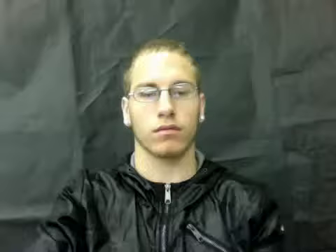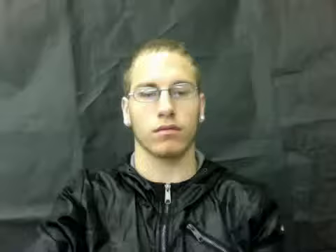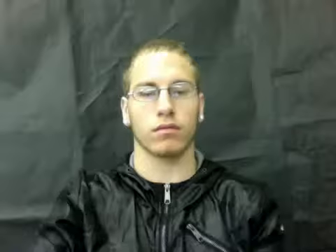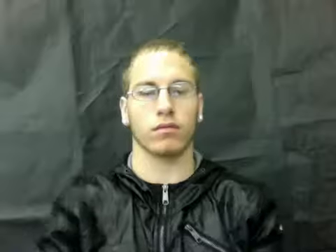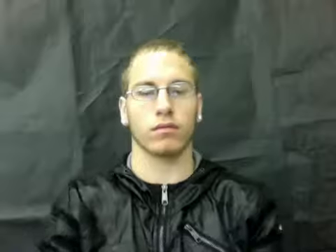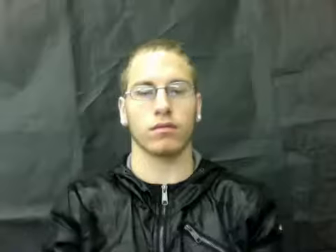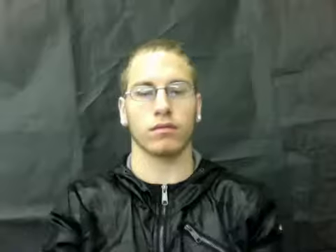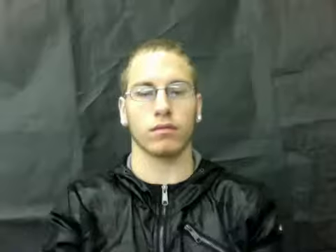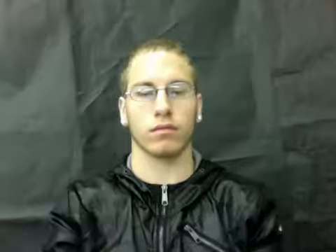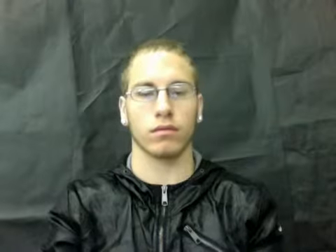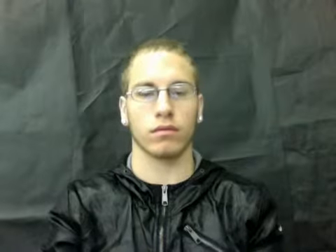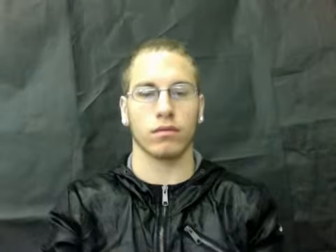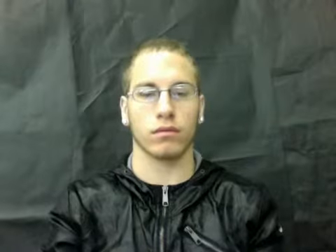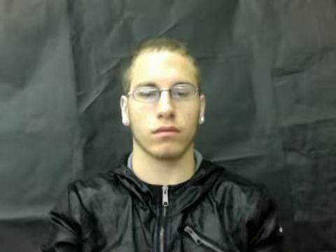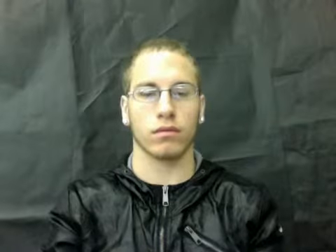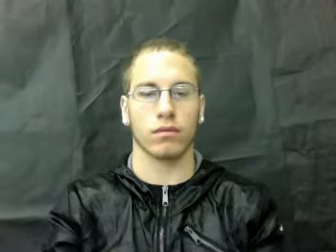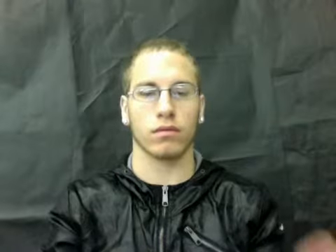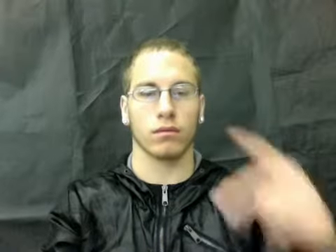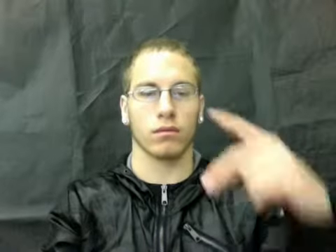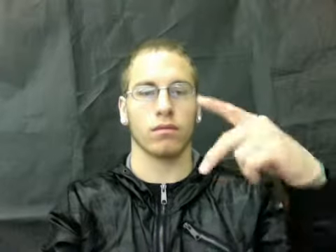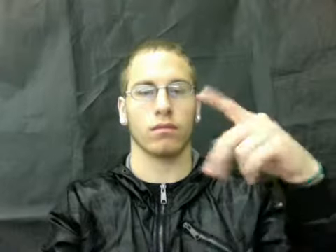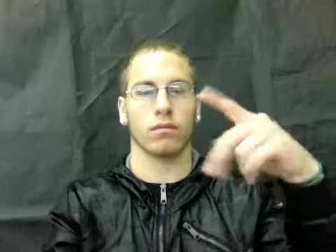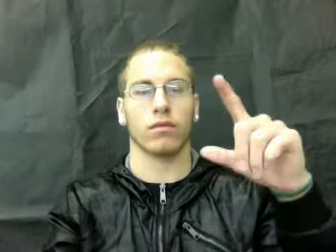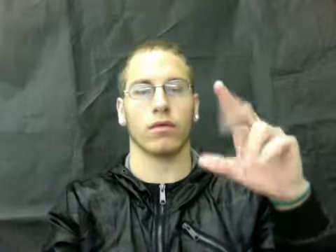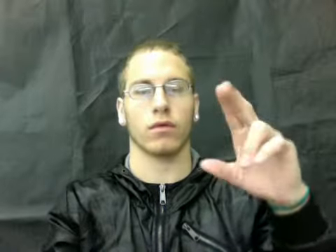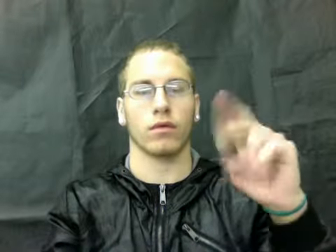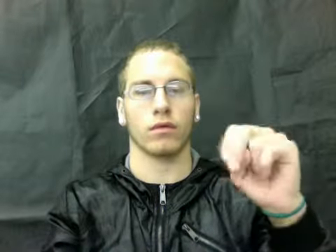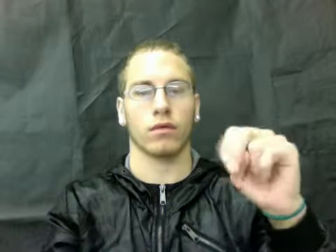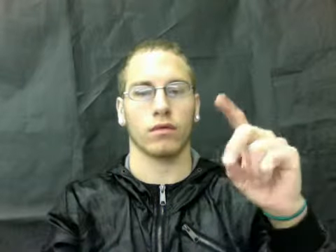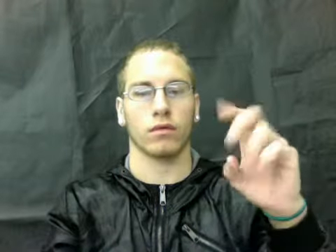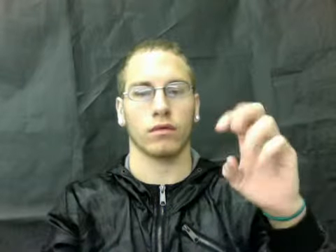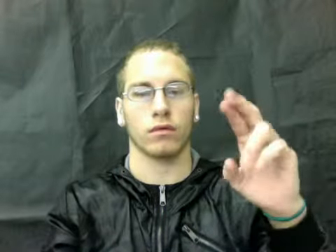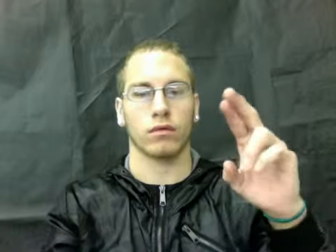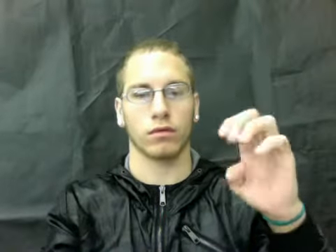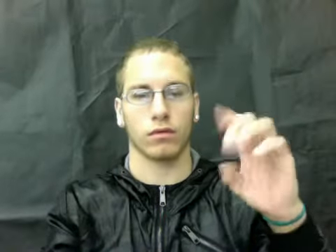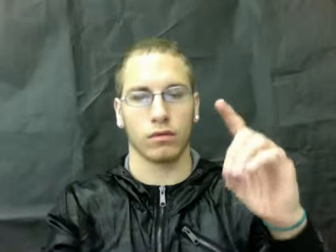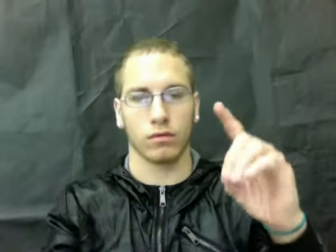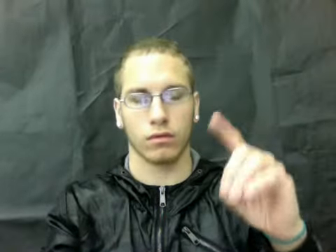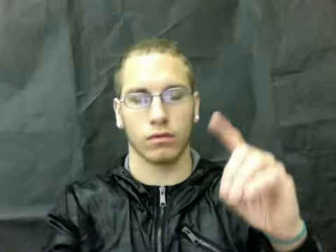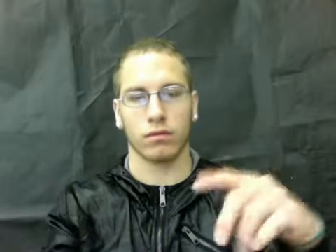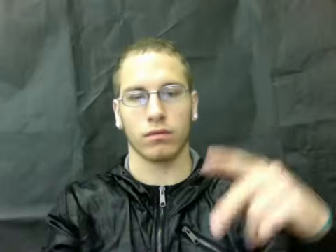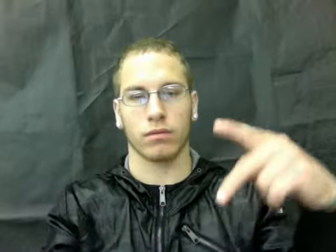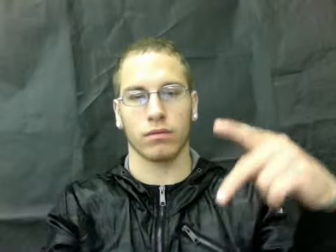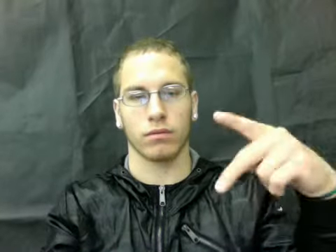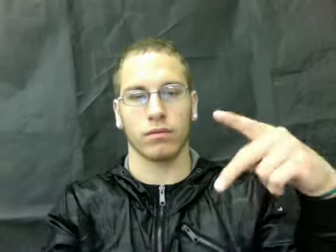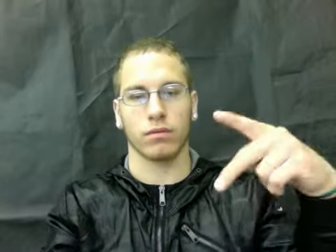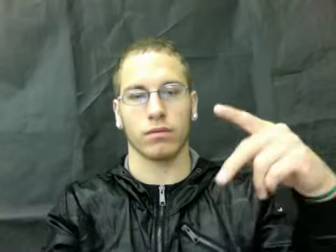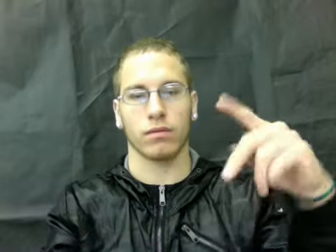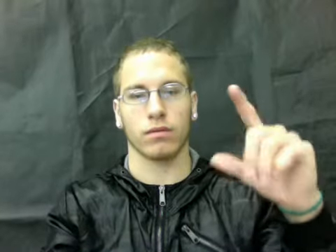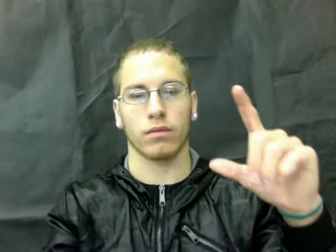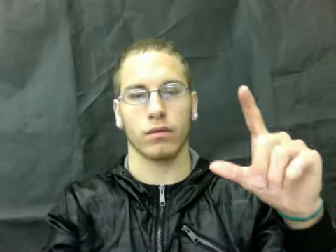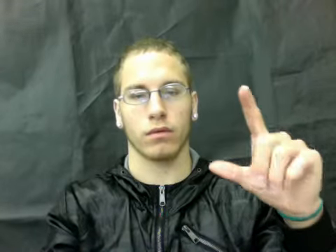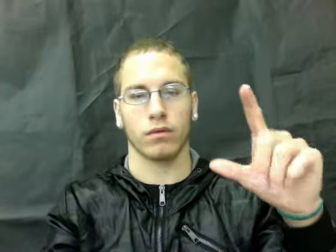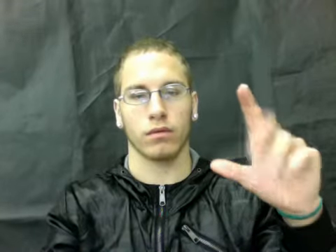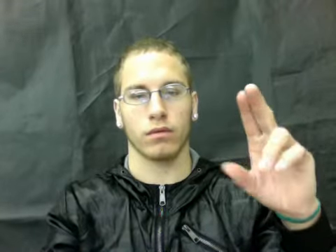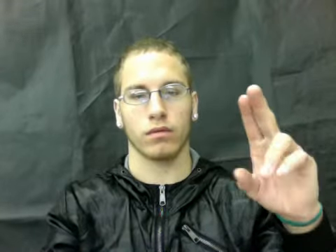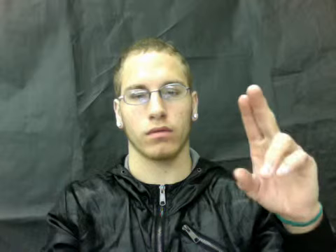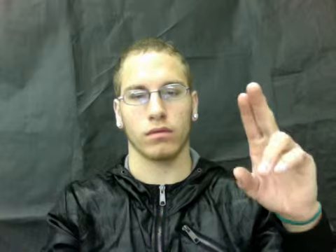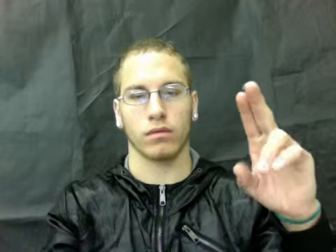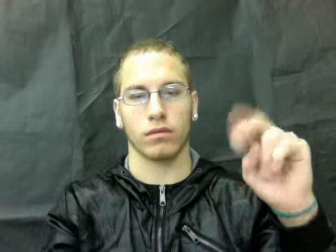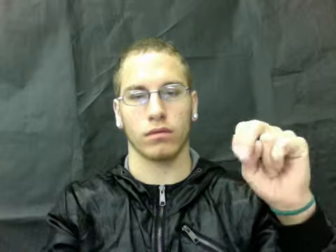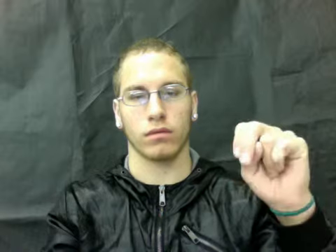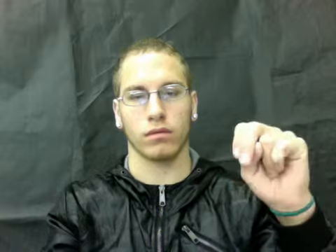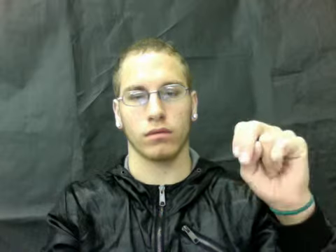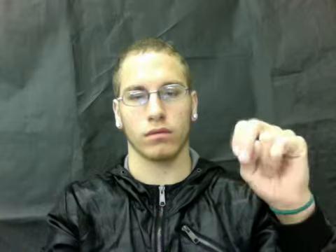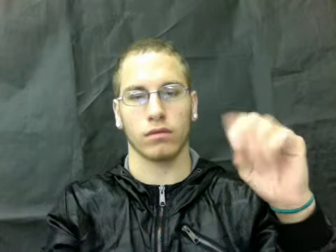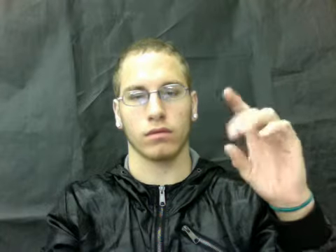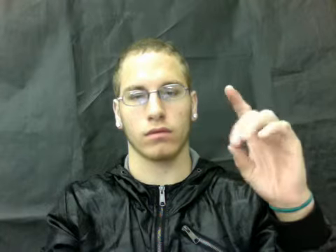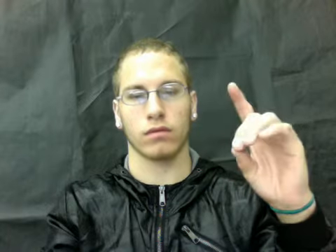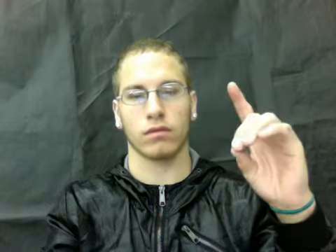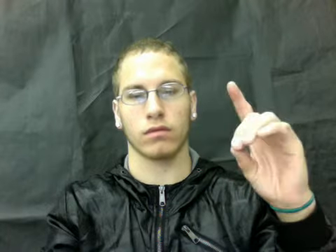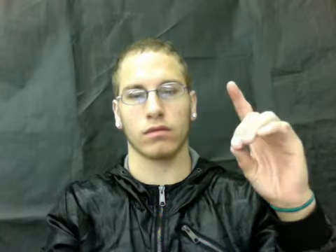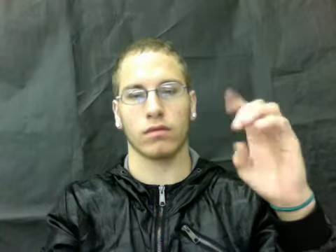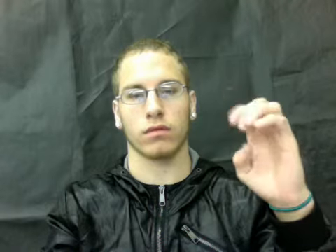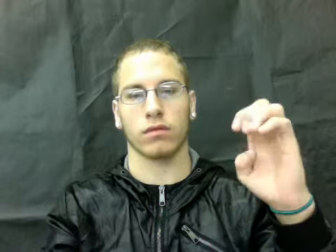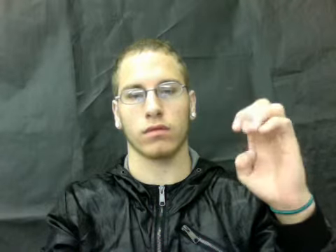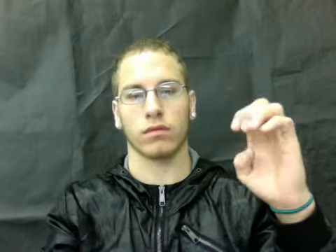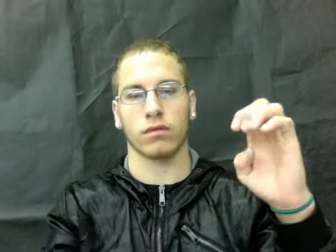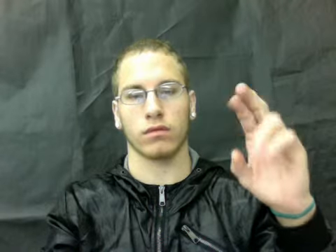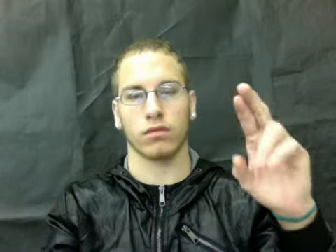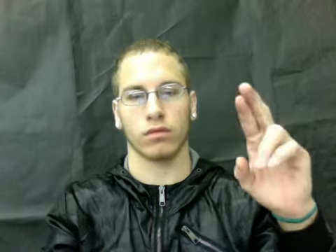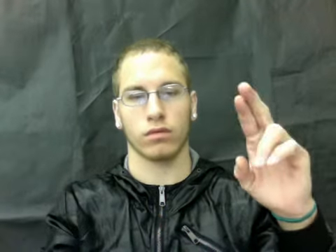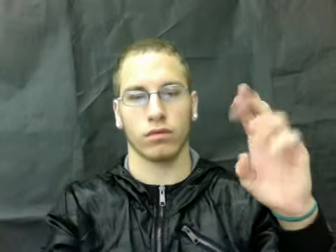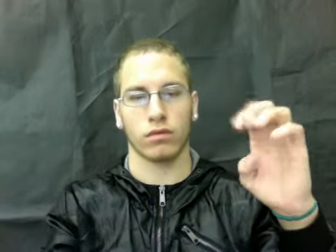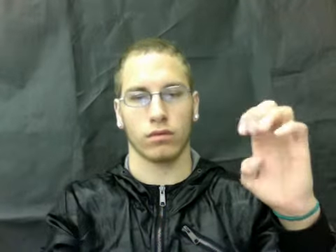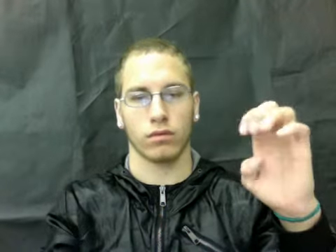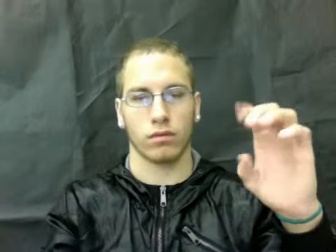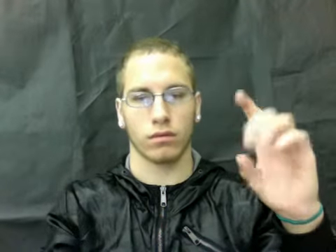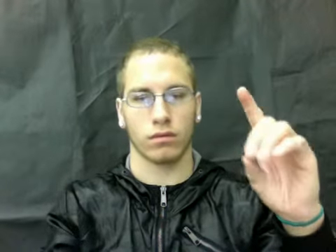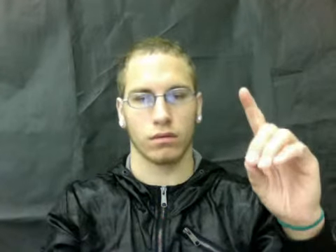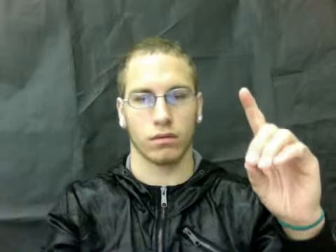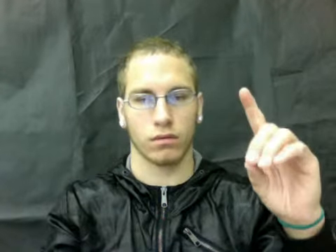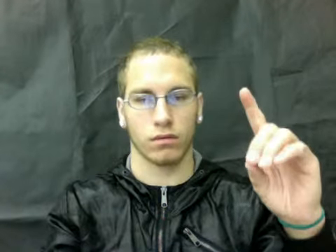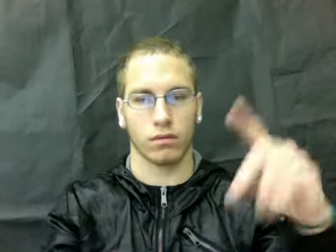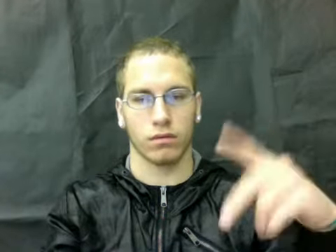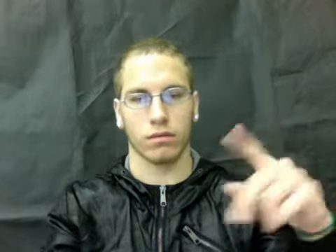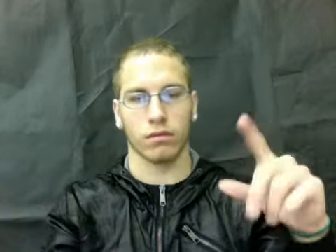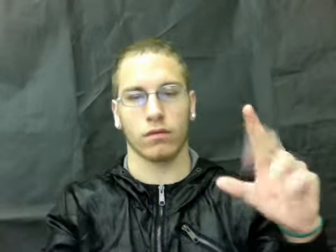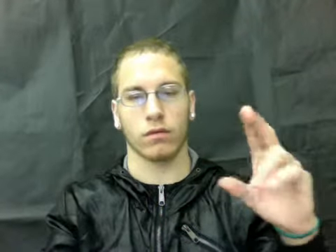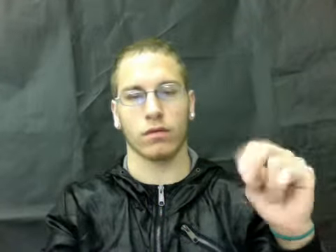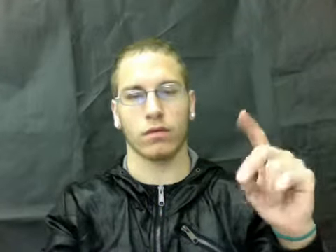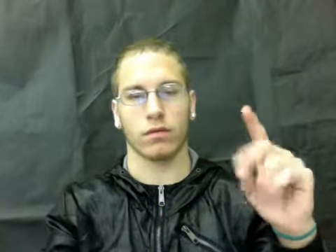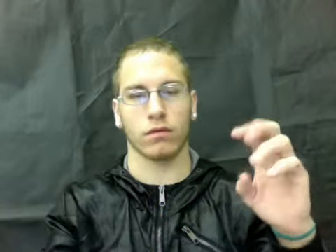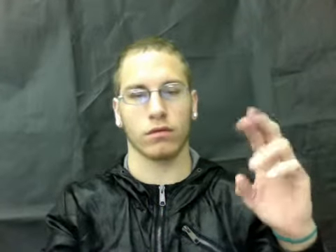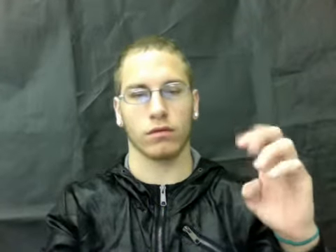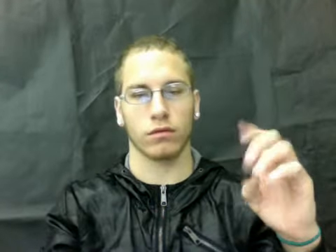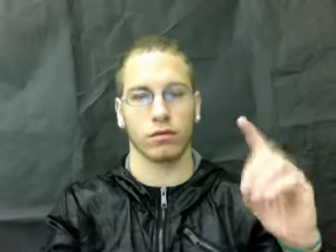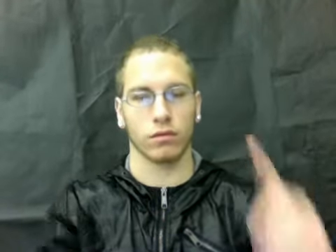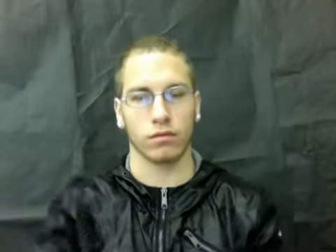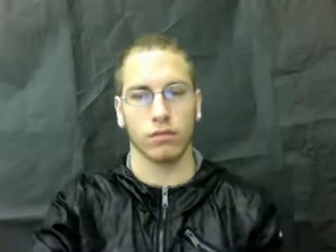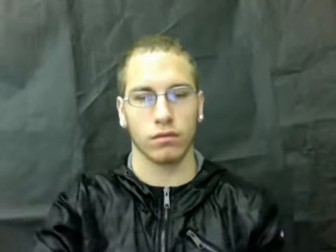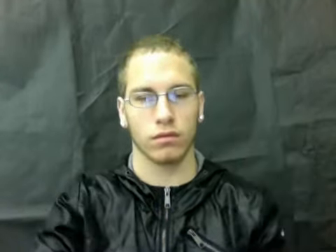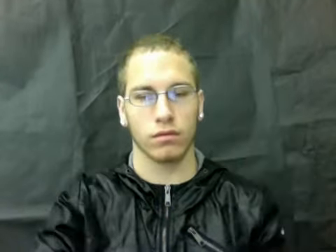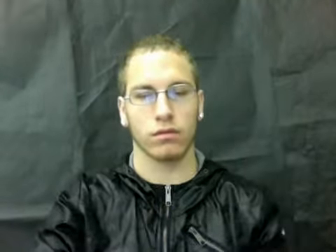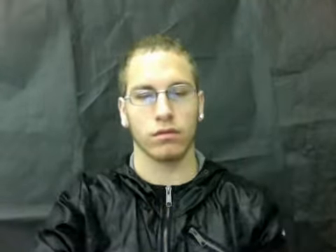Plundered